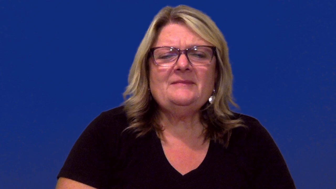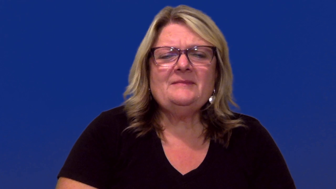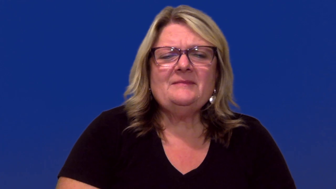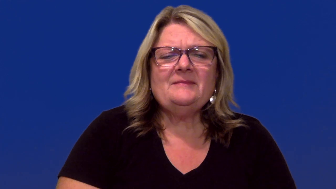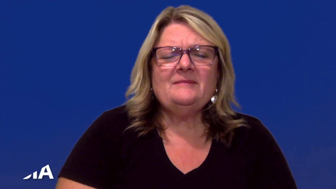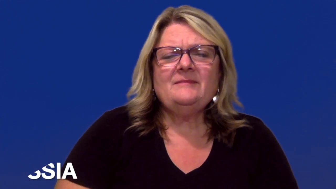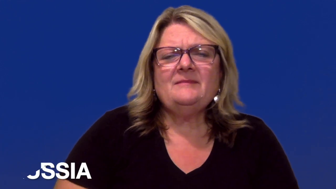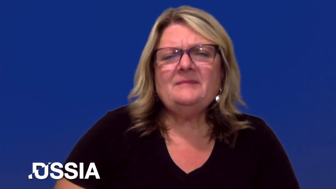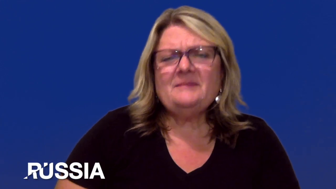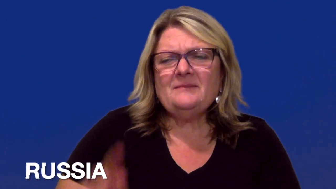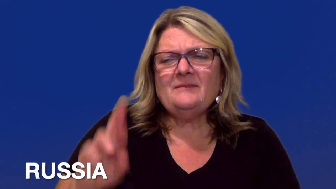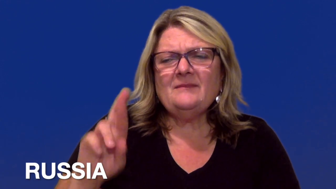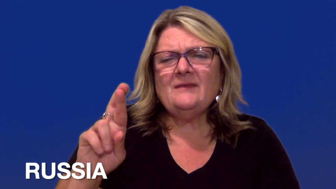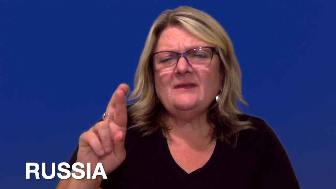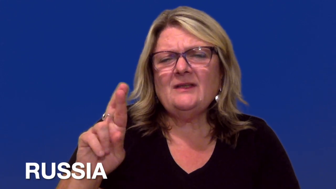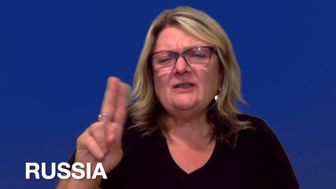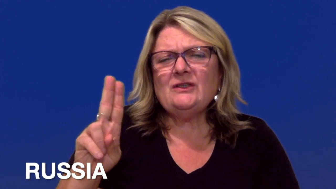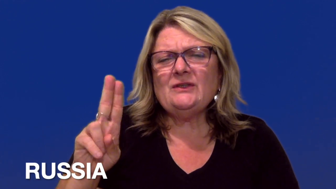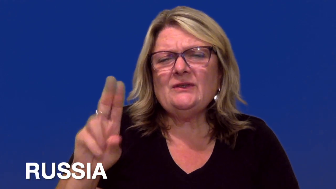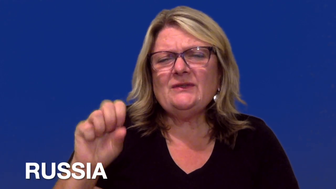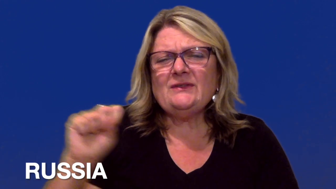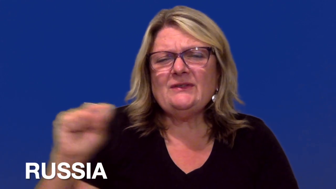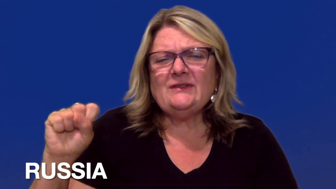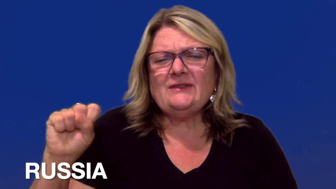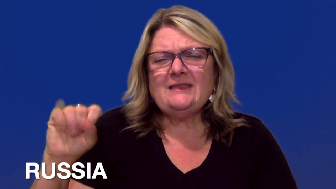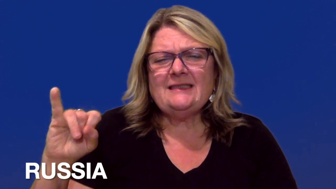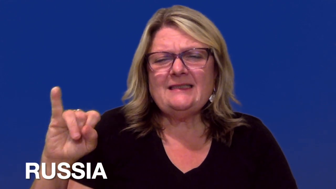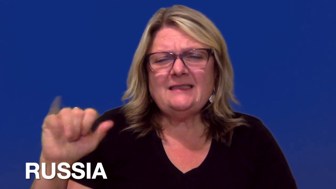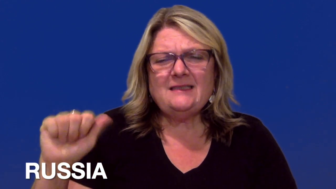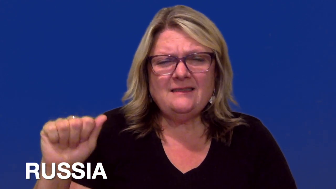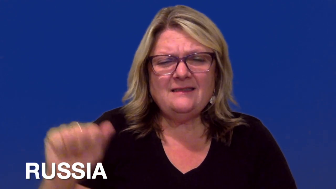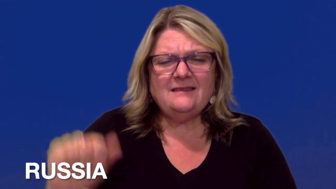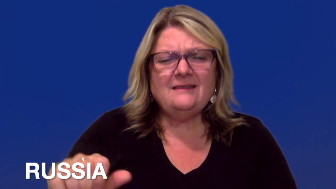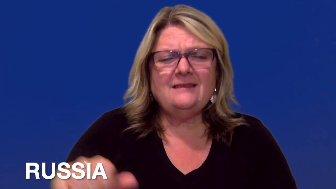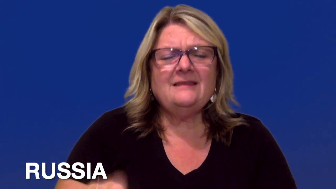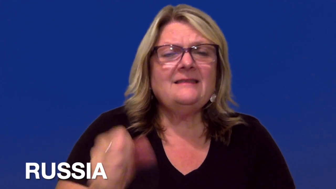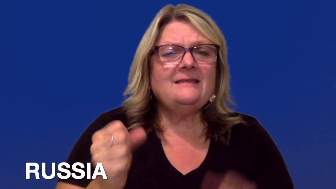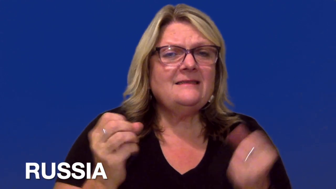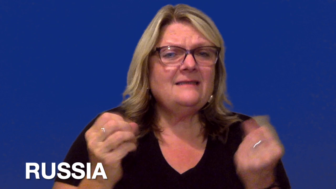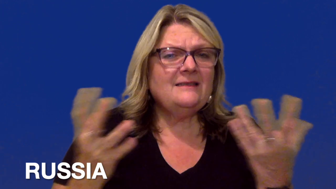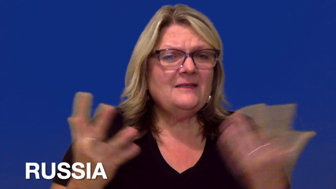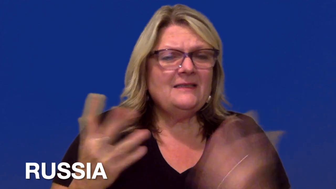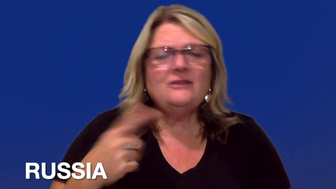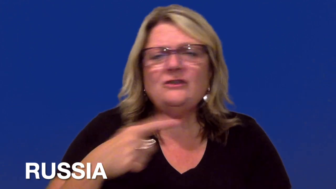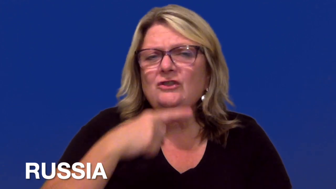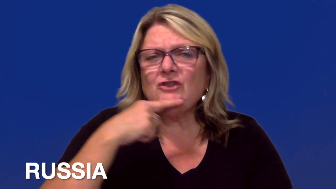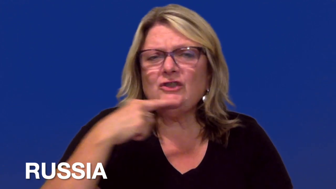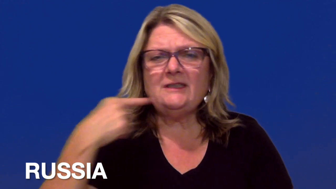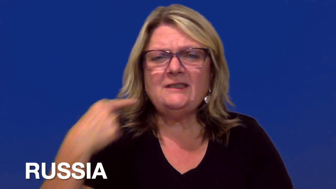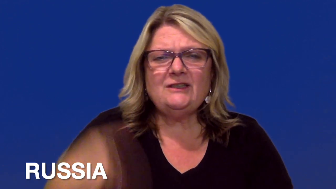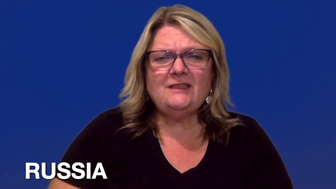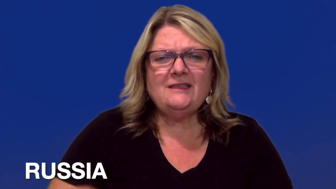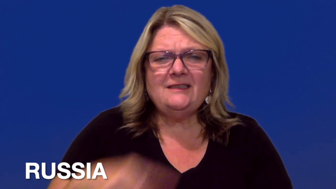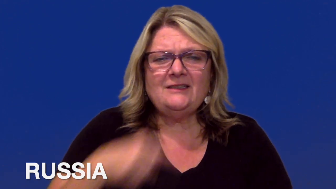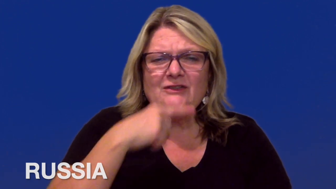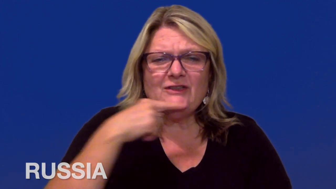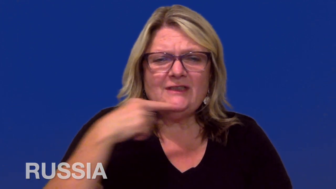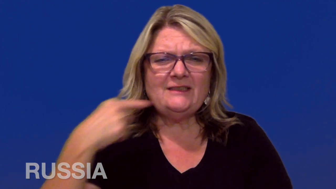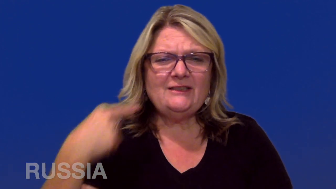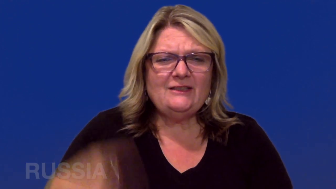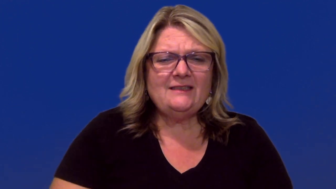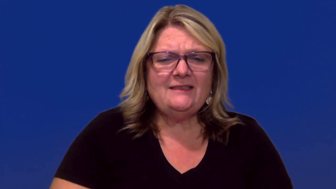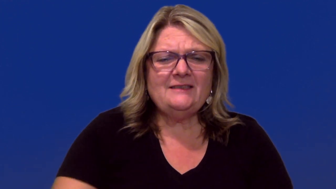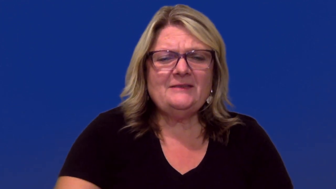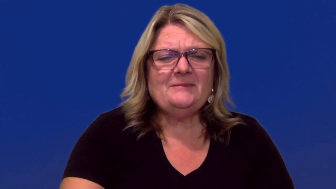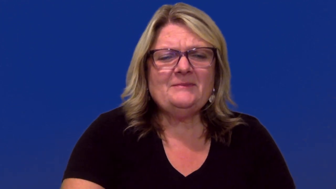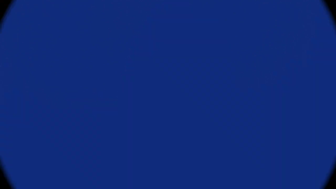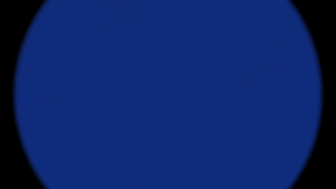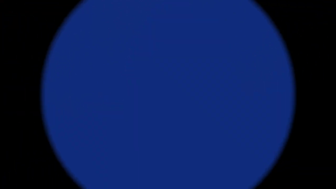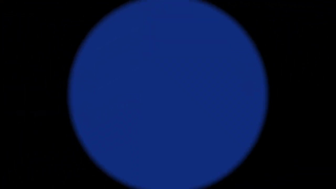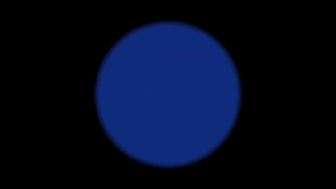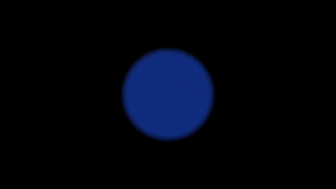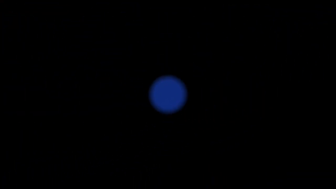RUSSIA